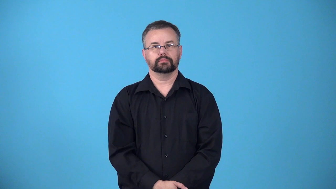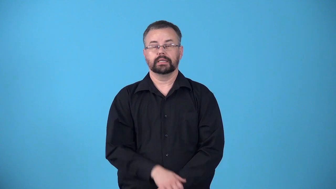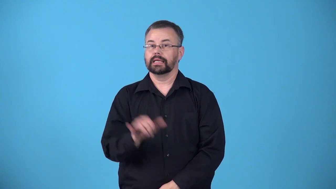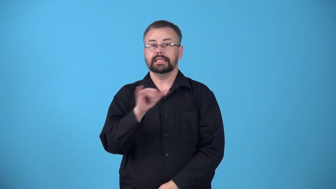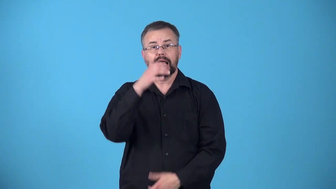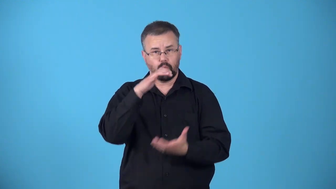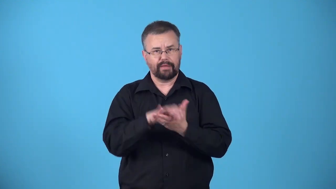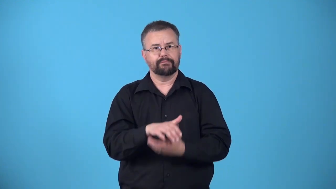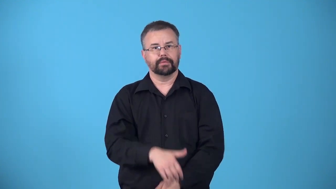wifelike,wifely